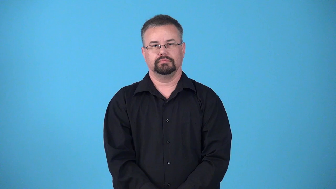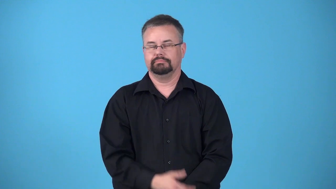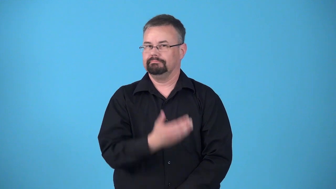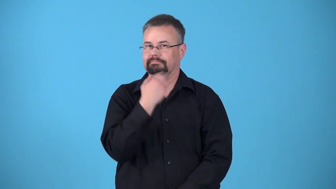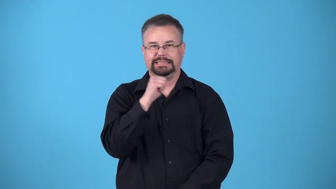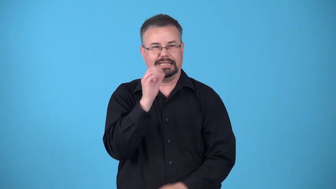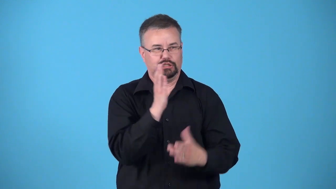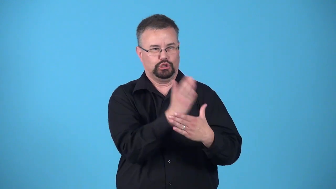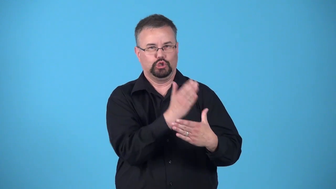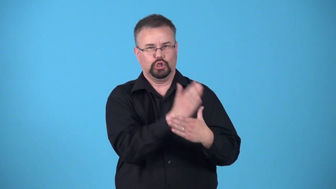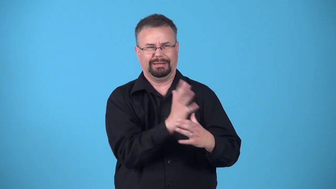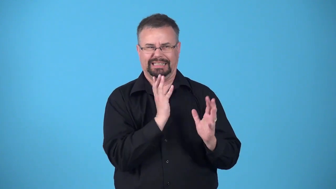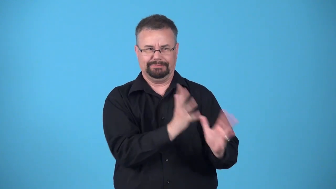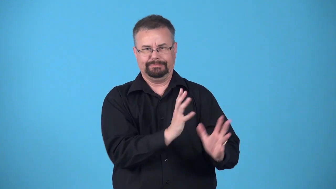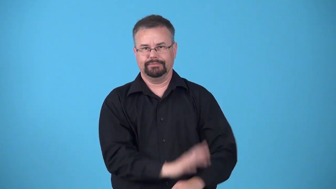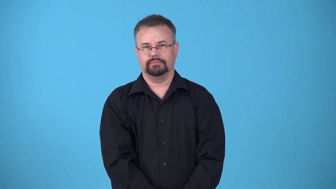let sleeping dogs lie